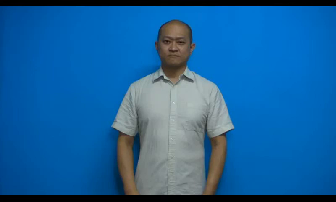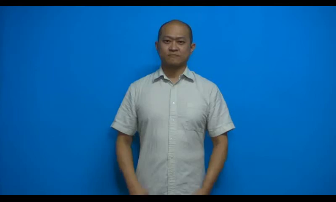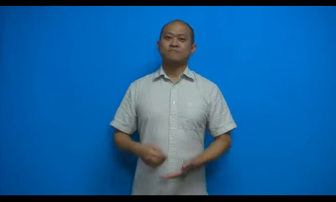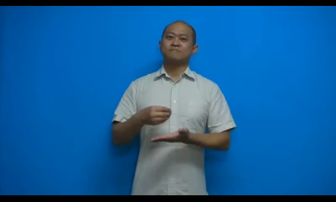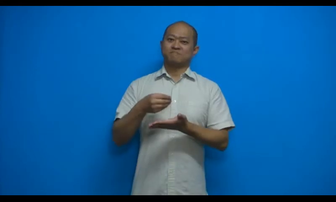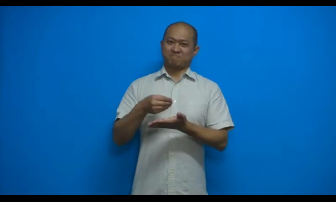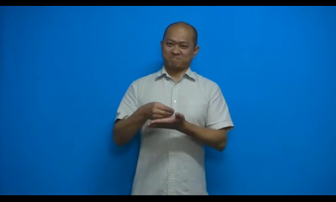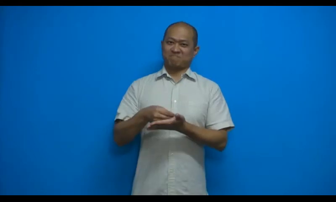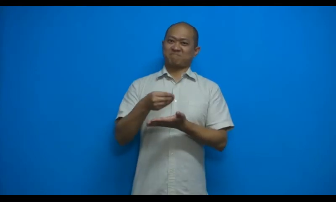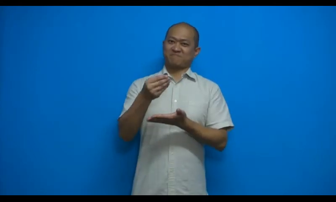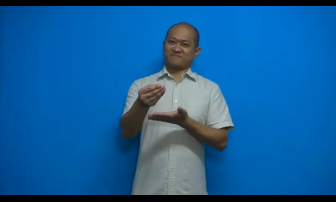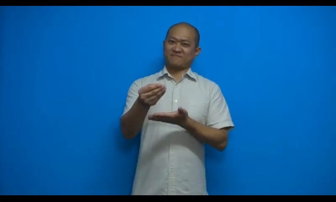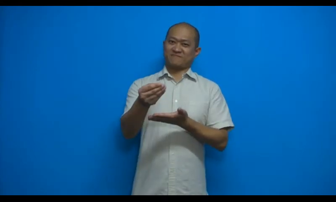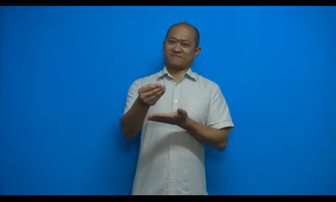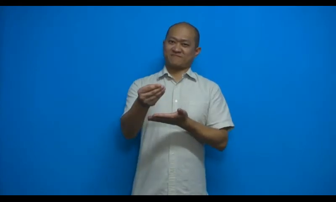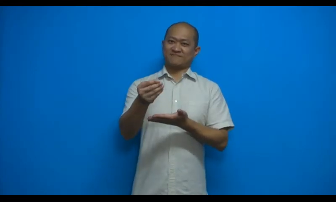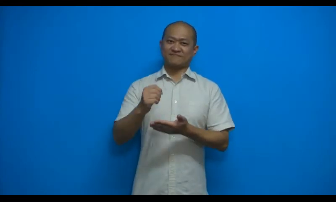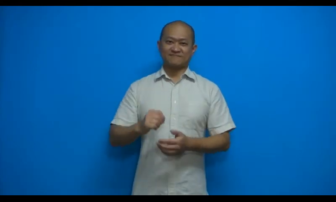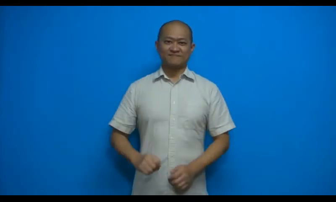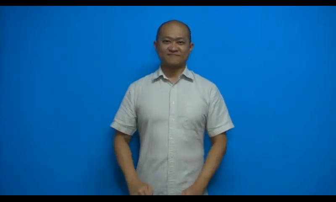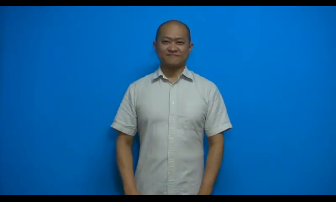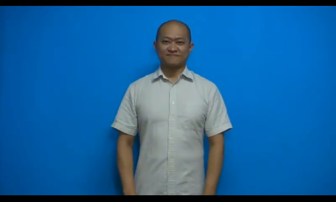buy